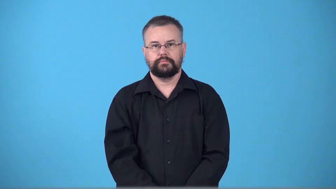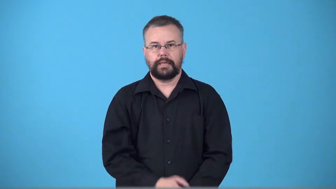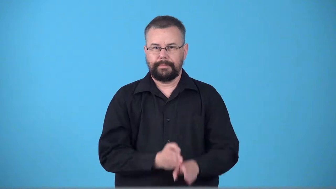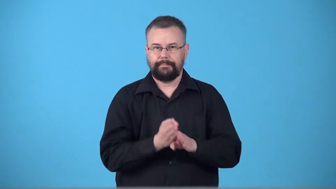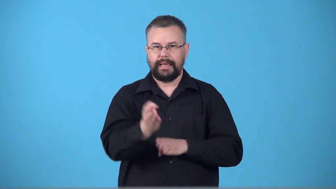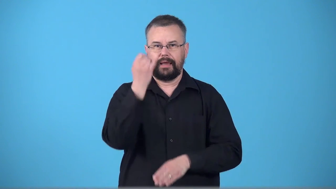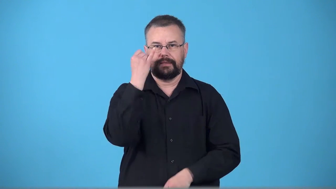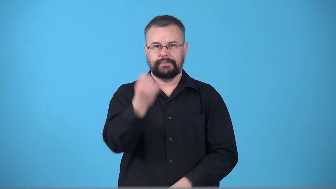thrust-main idea